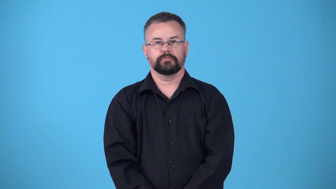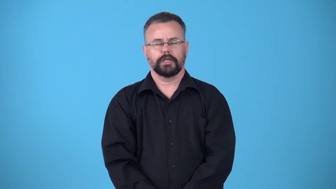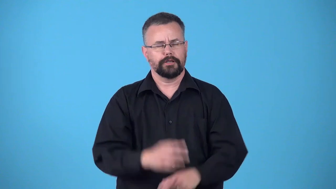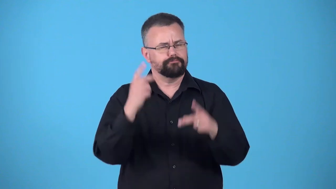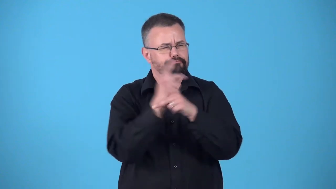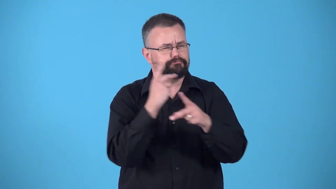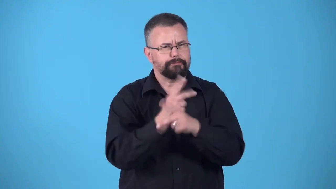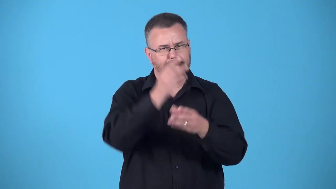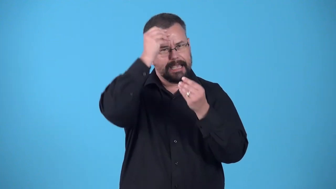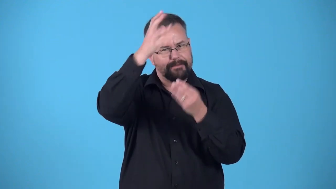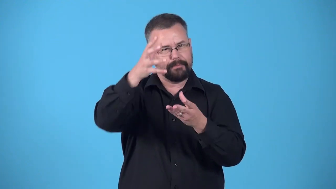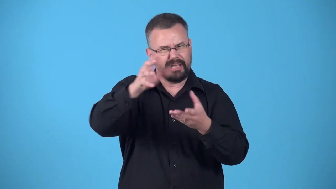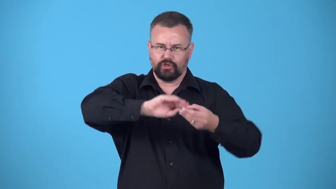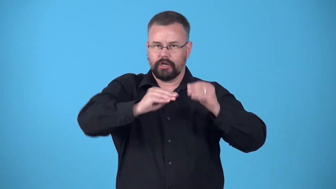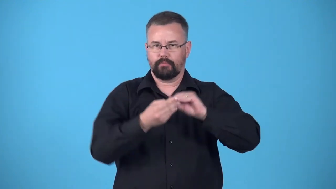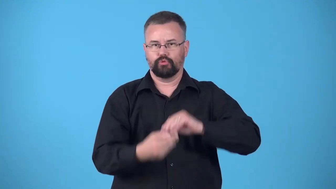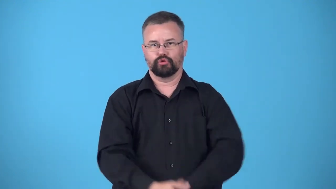crunch